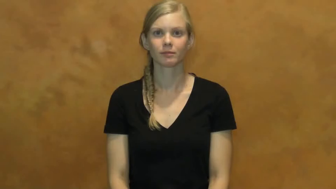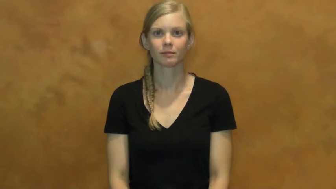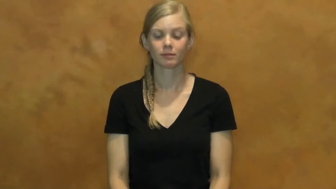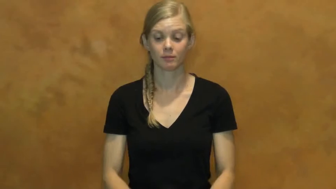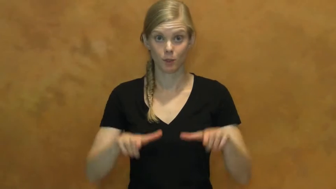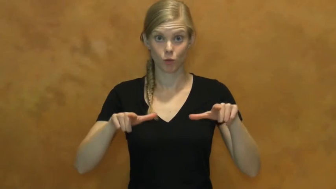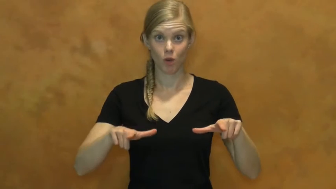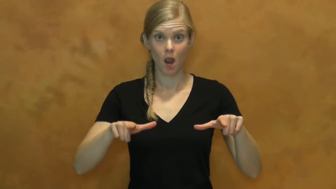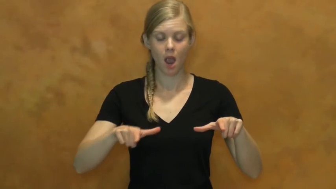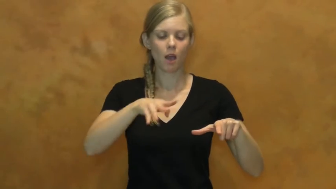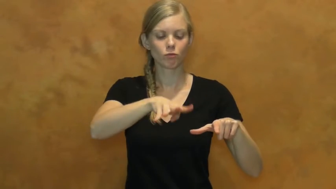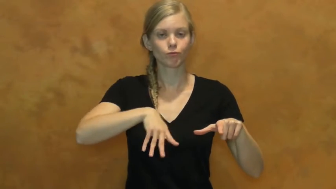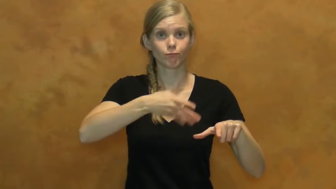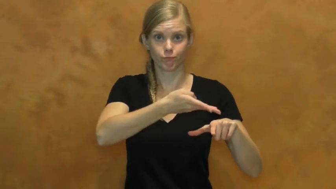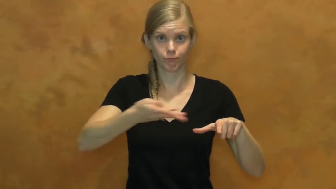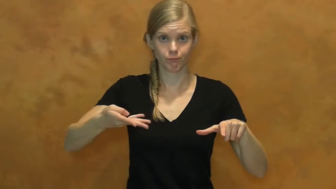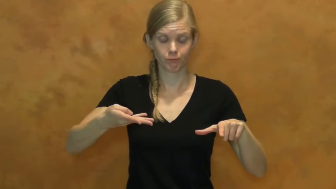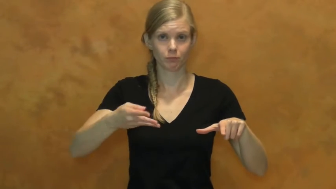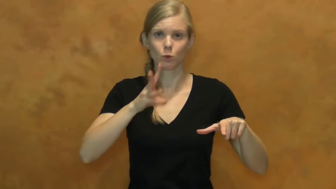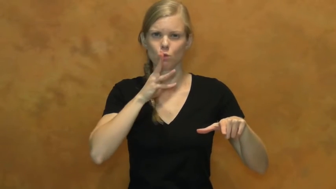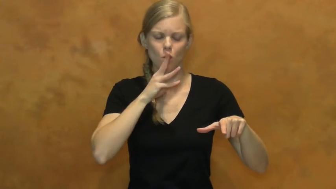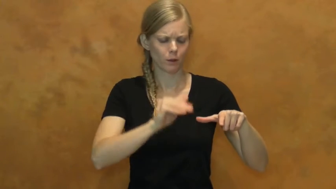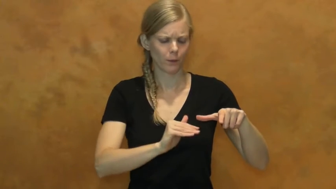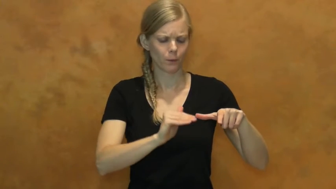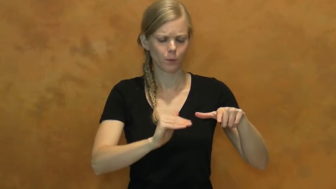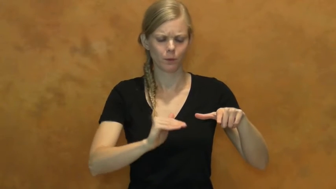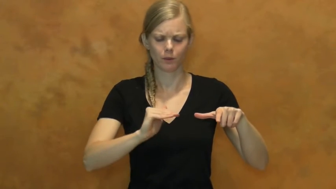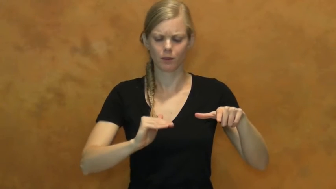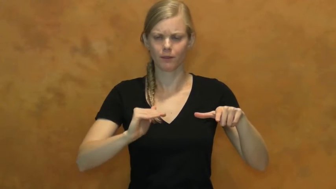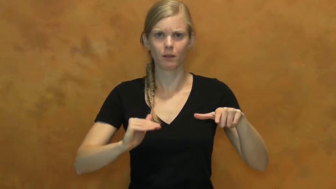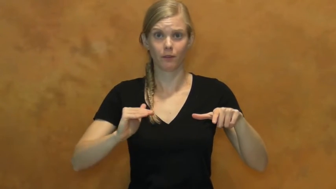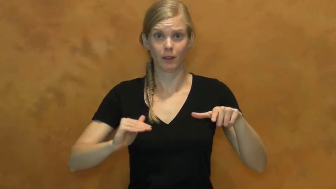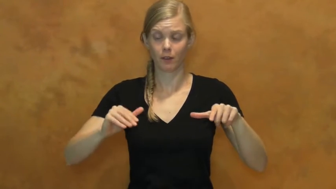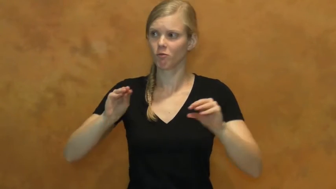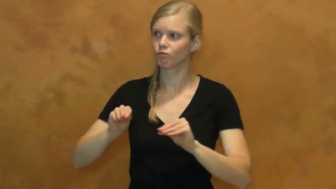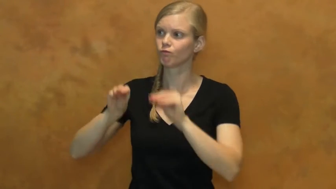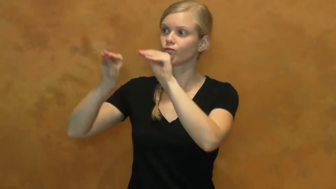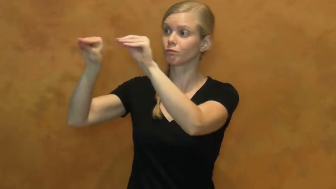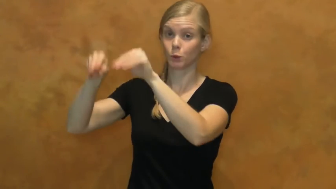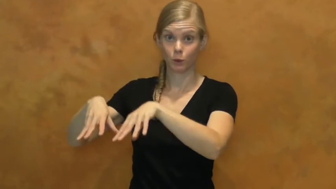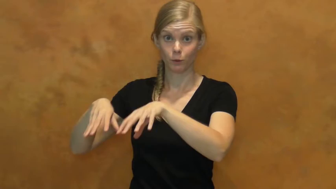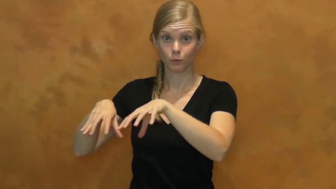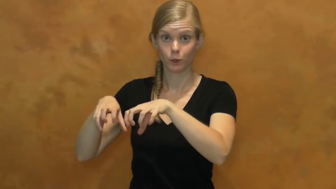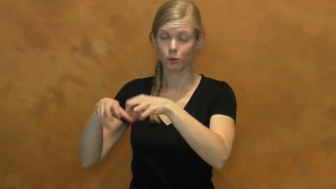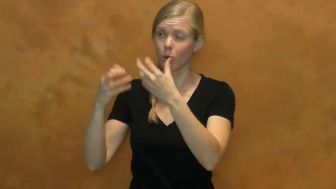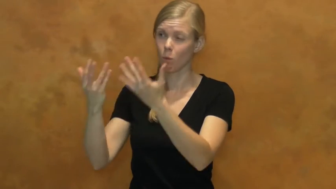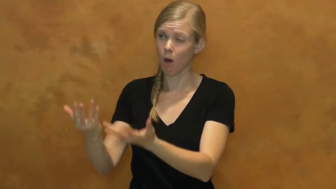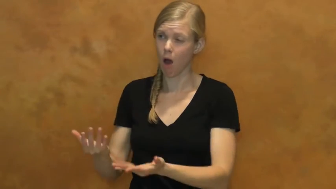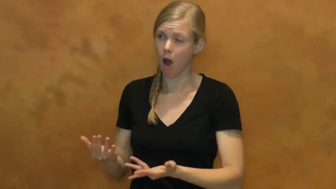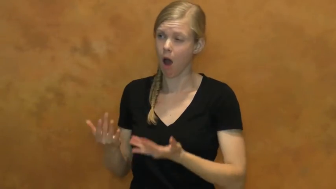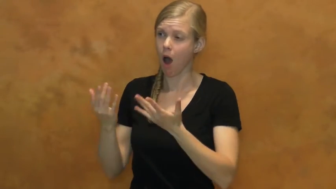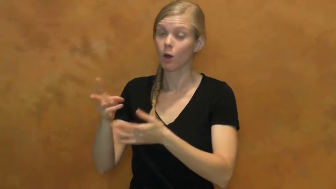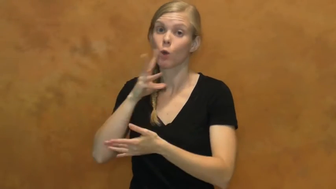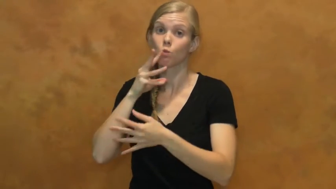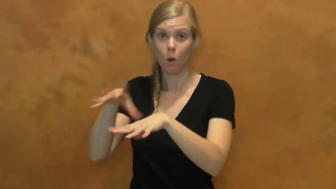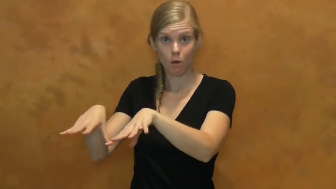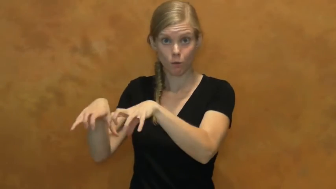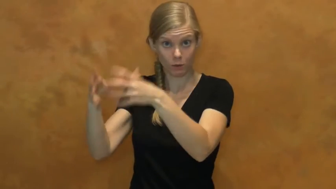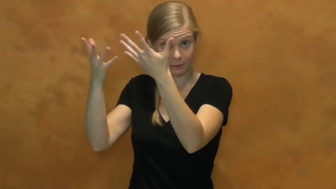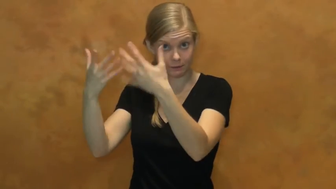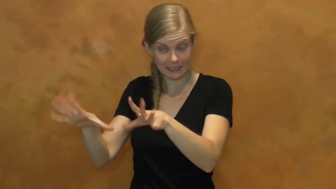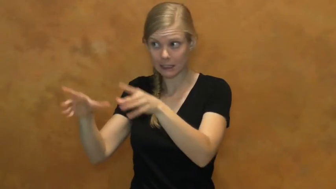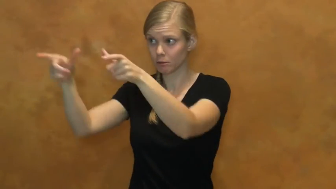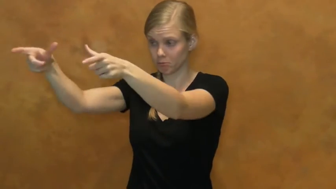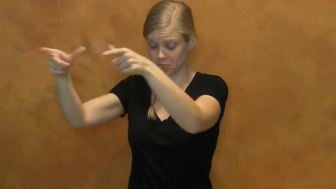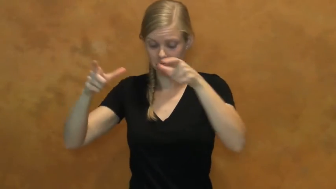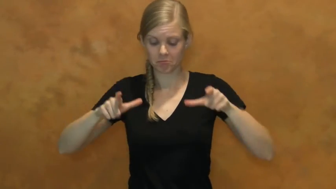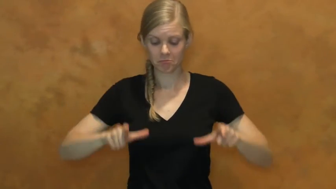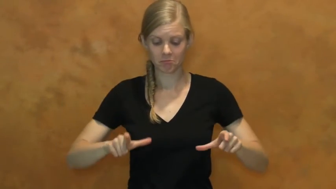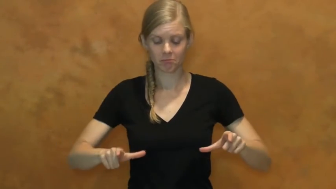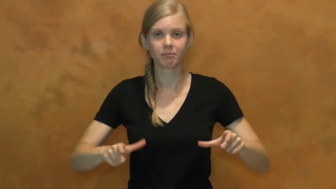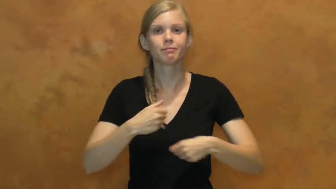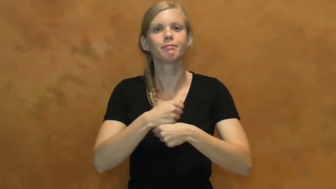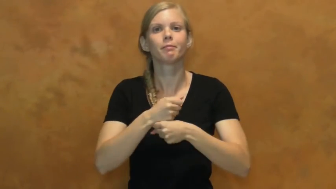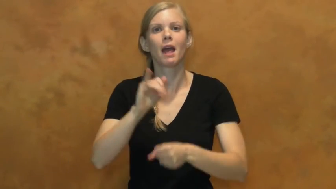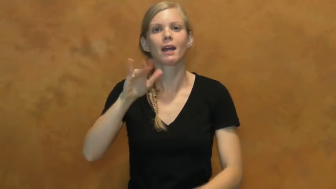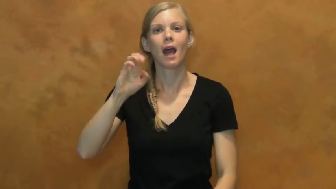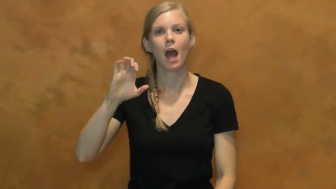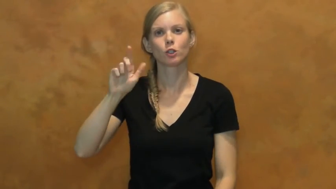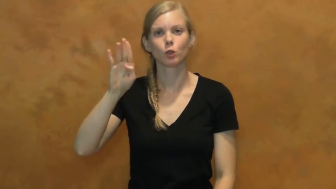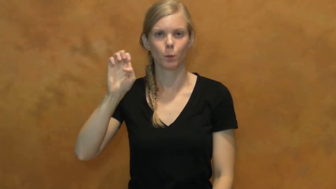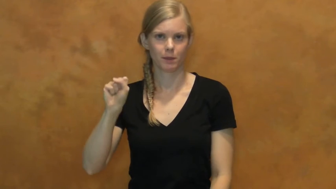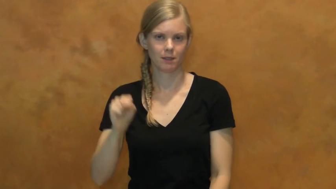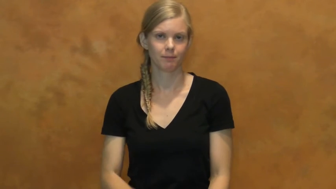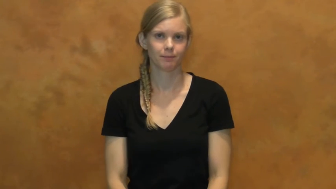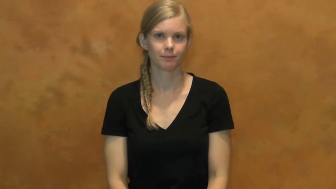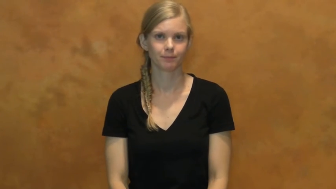ice cube tray